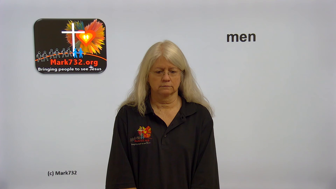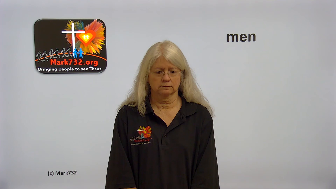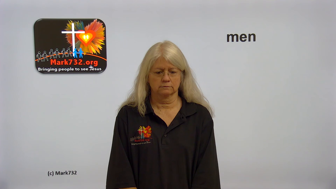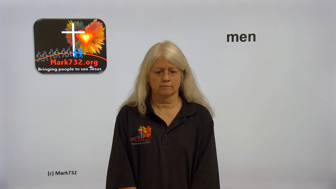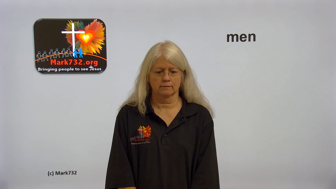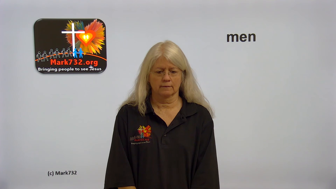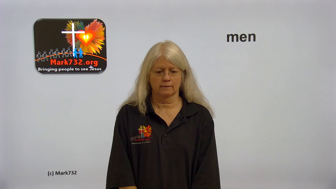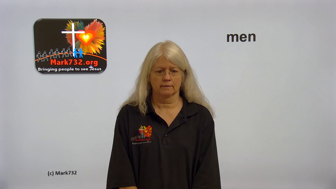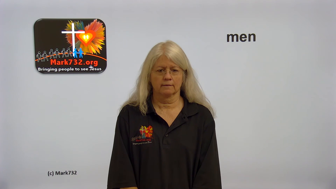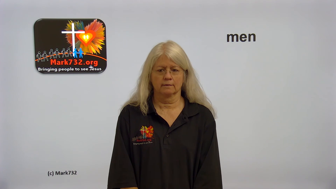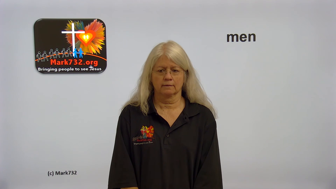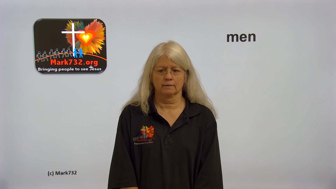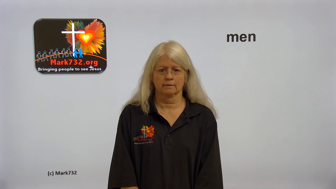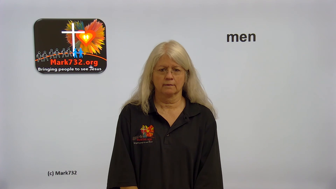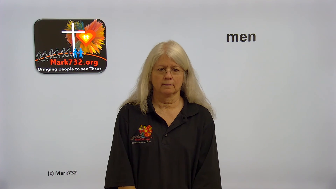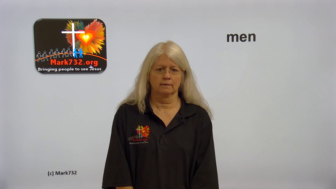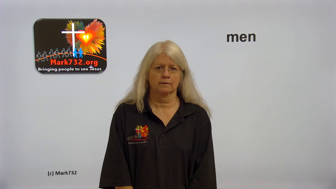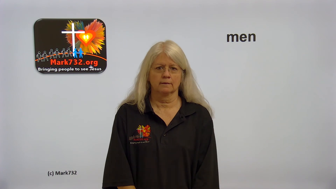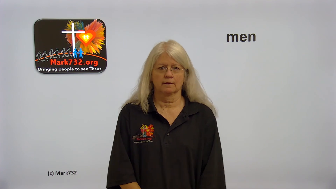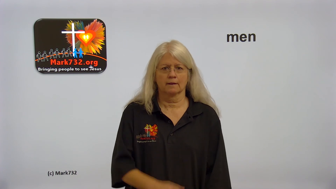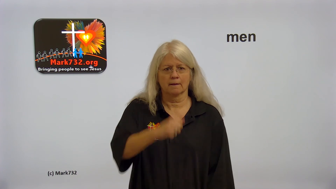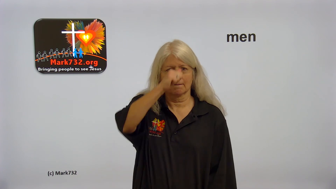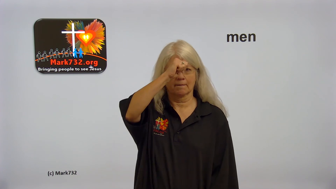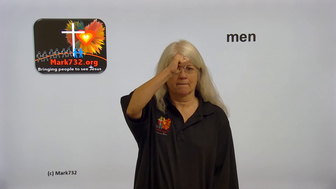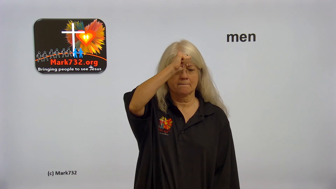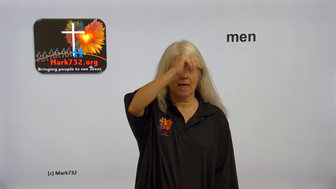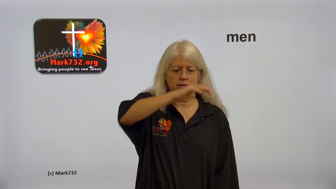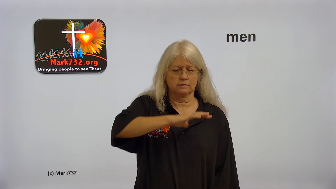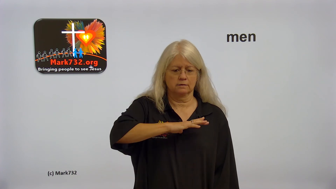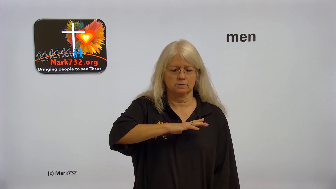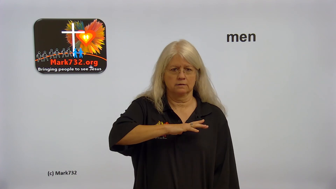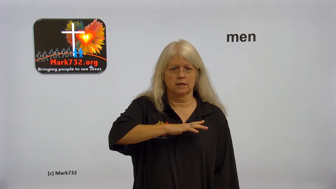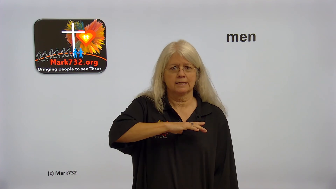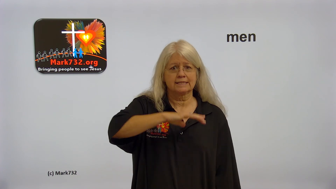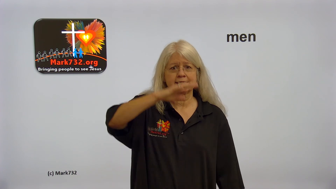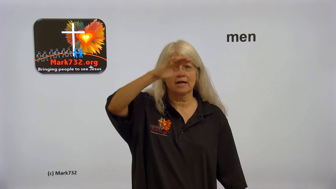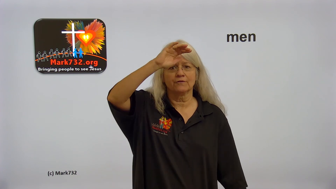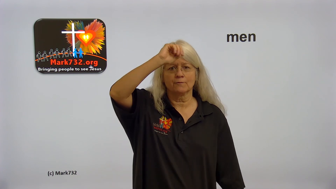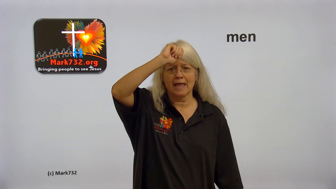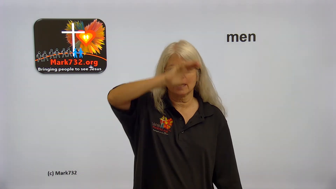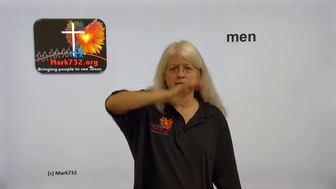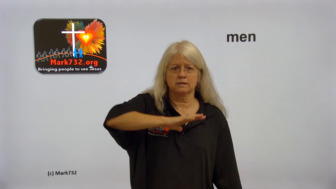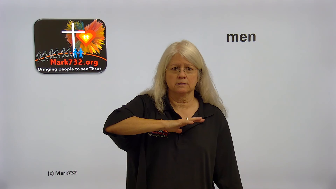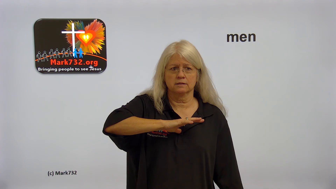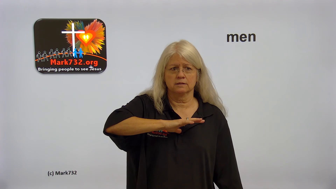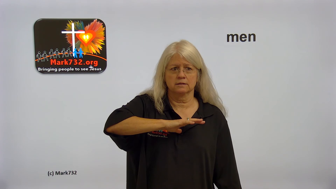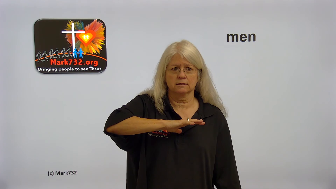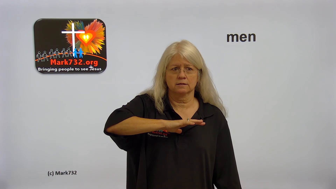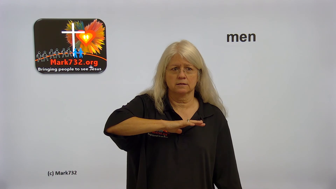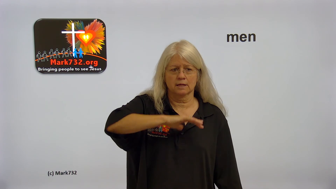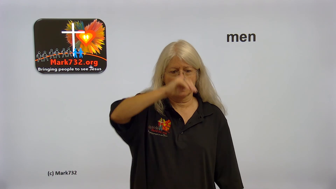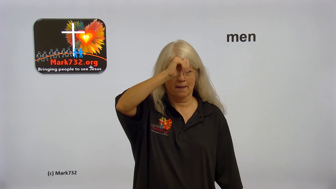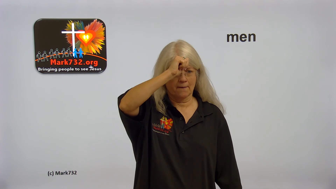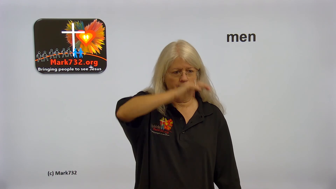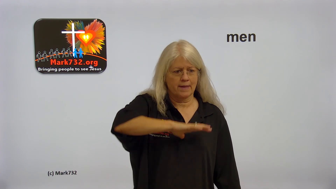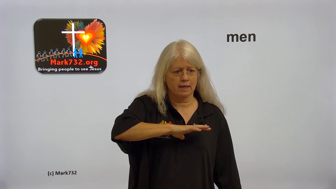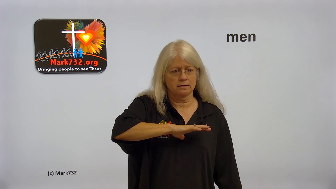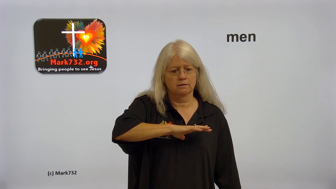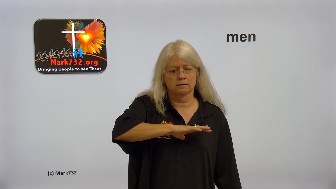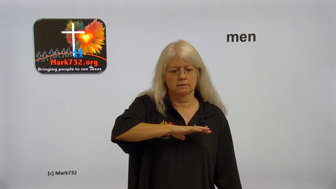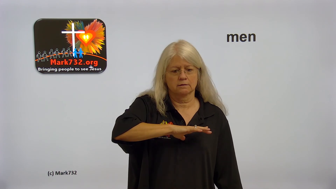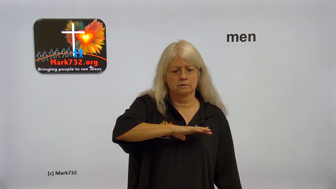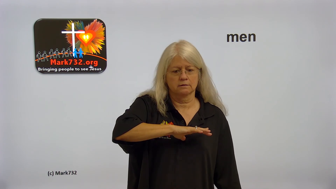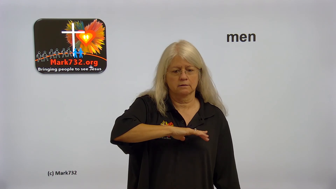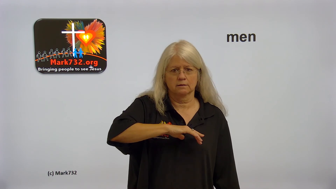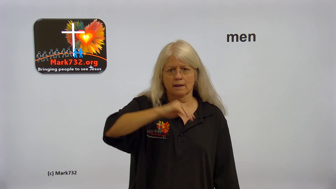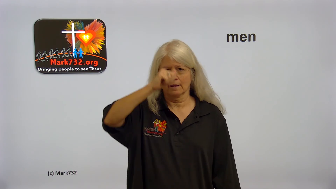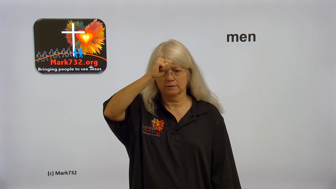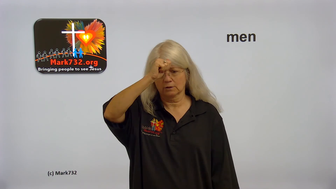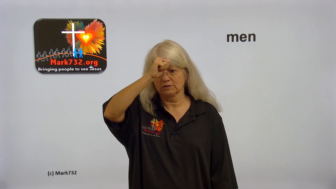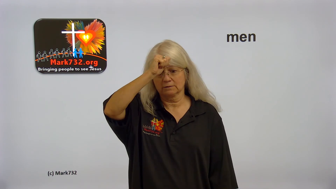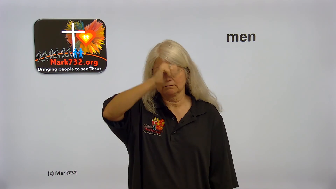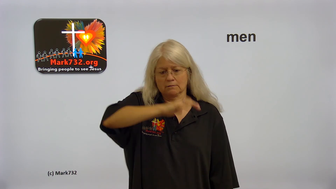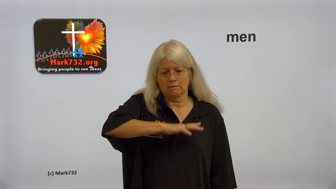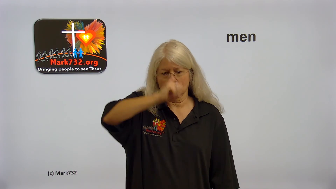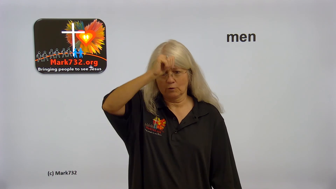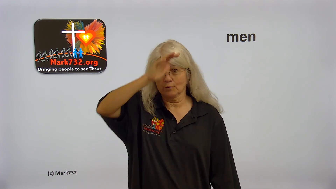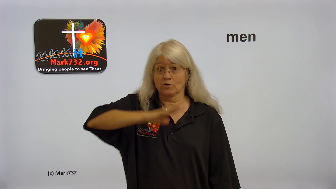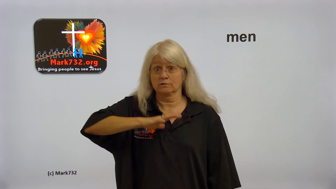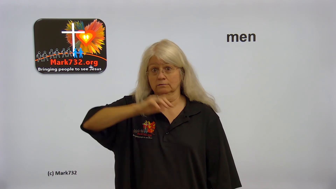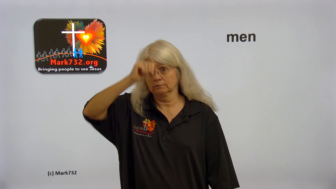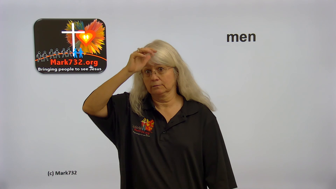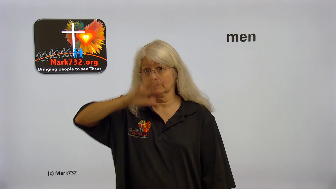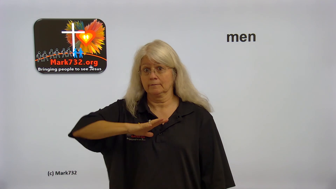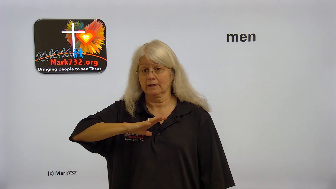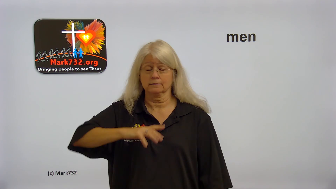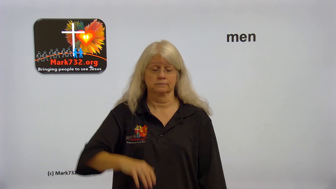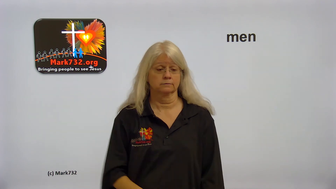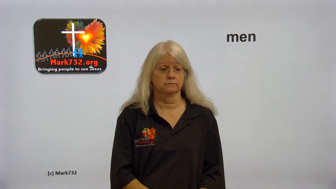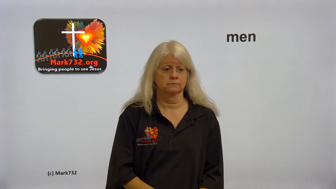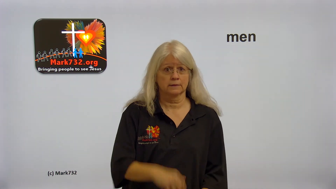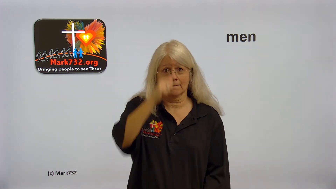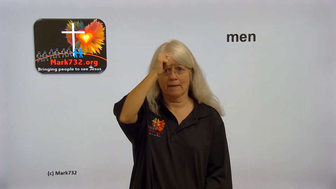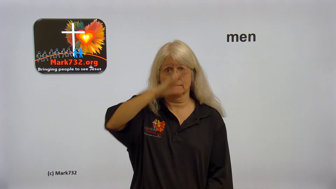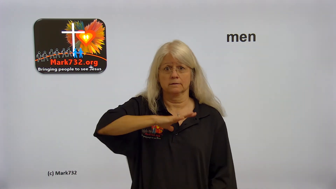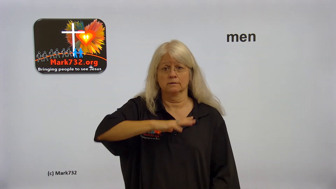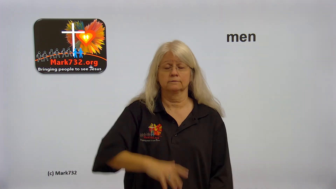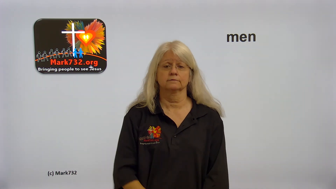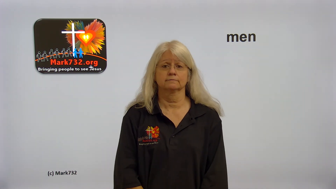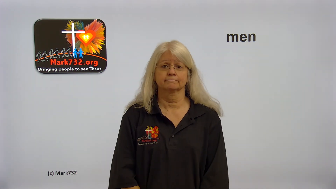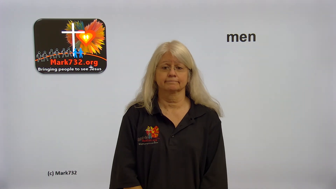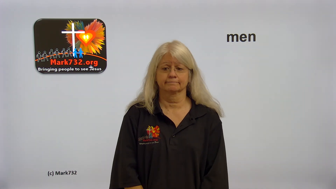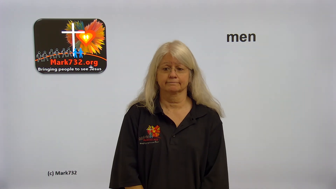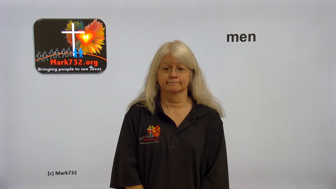men